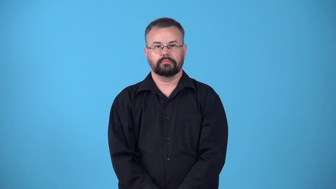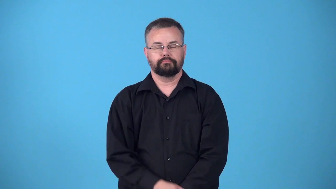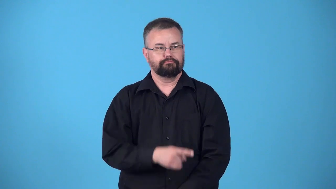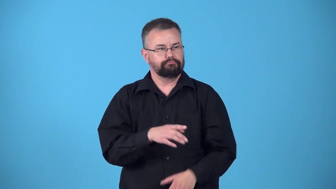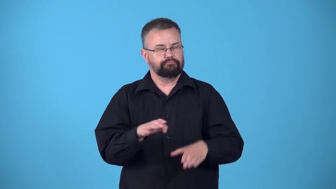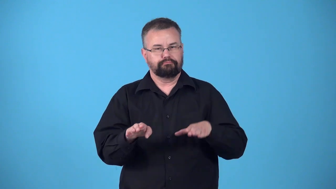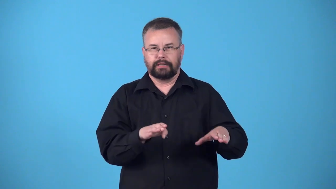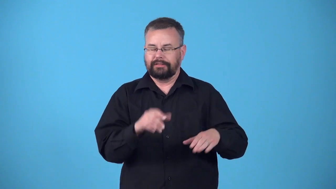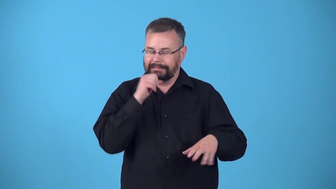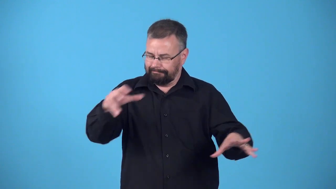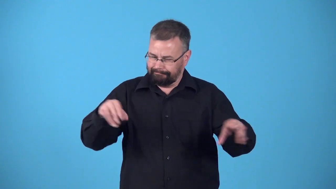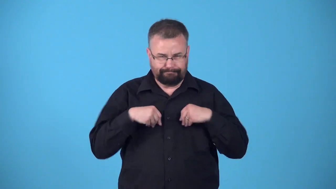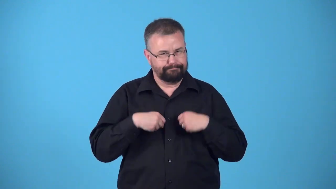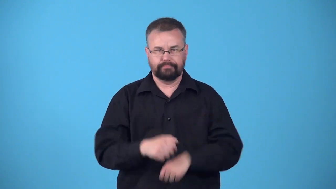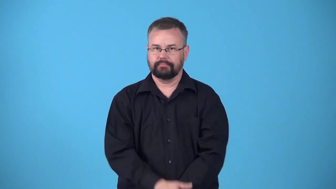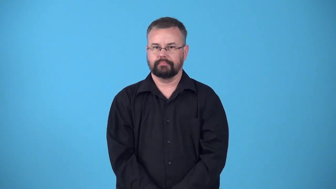go too far